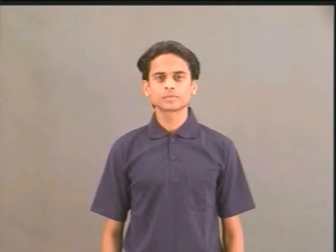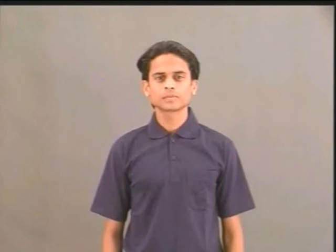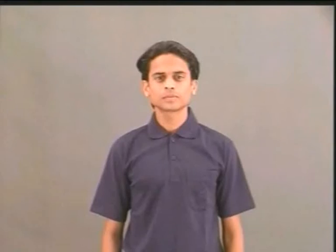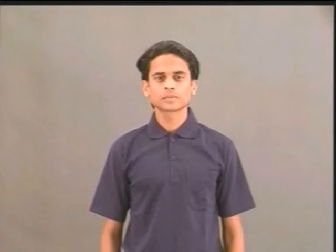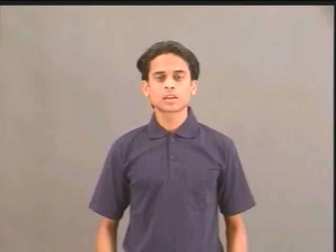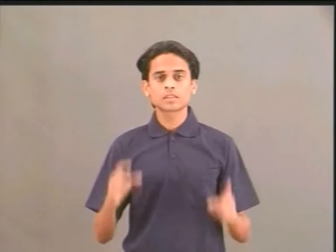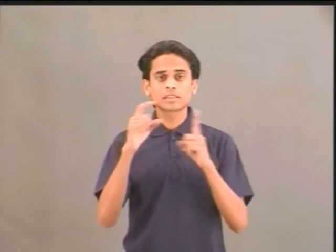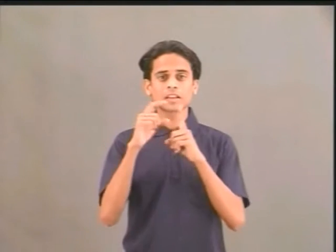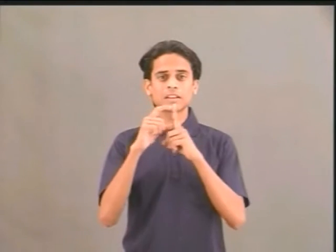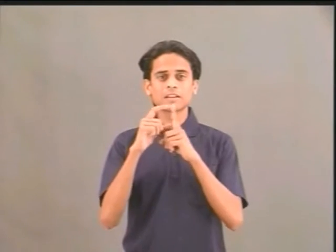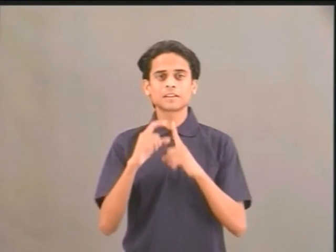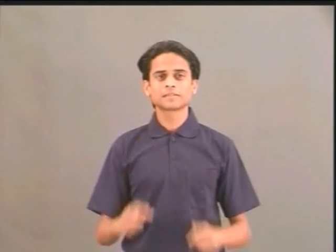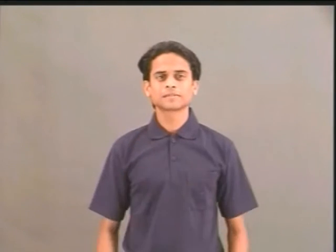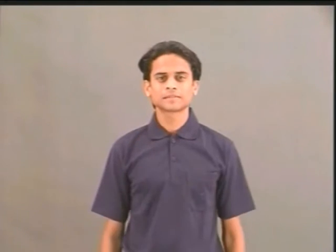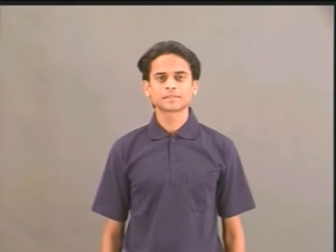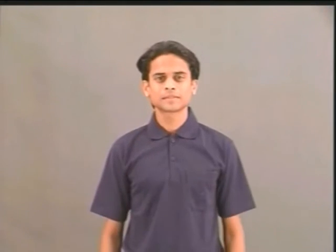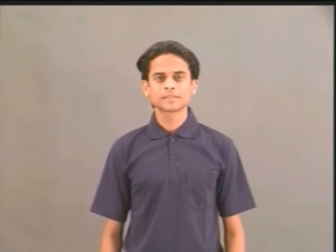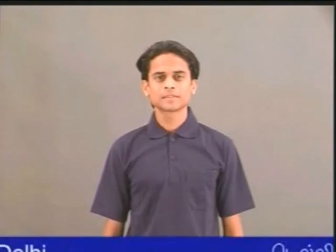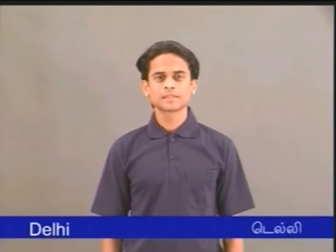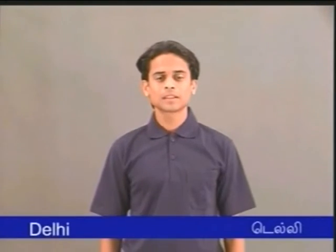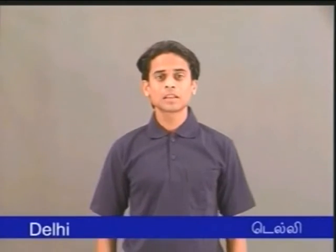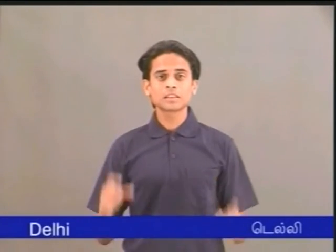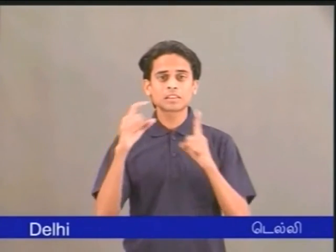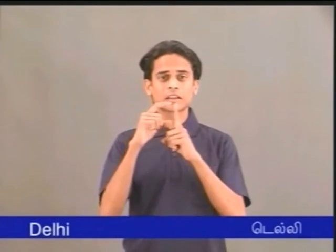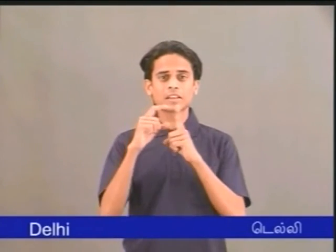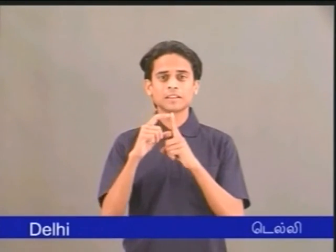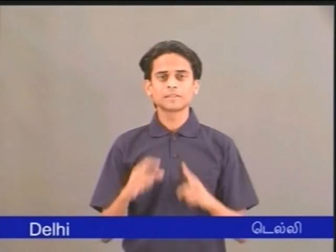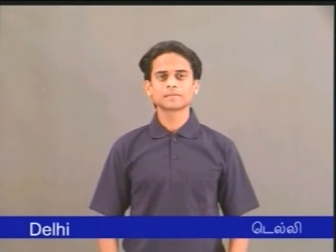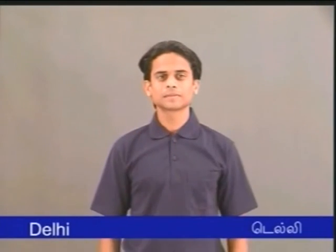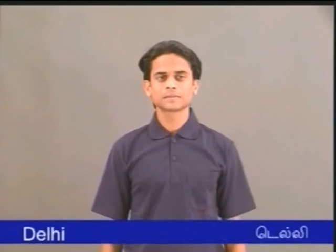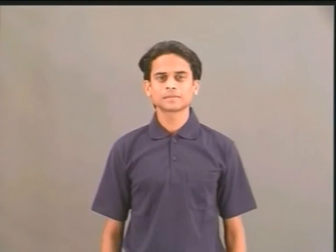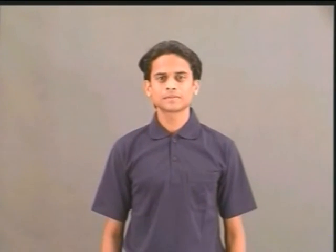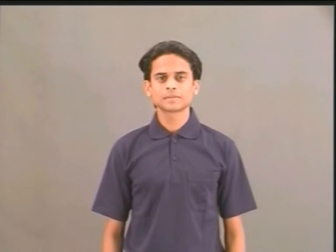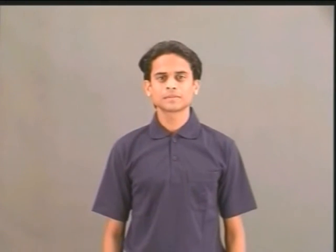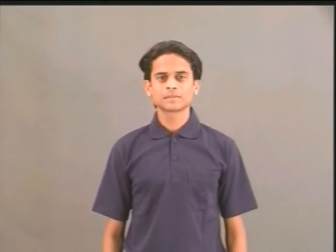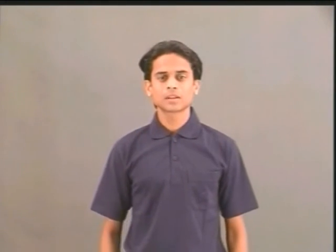delhi